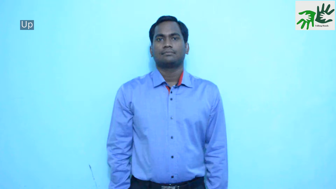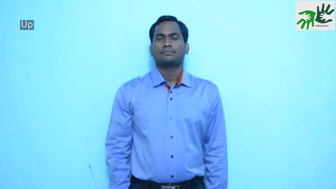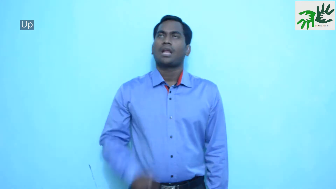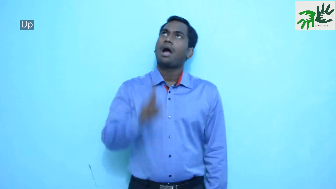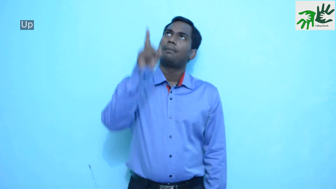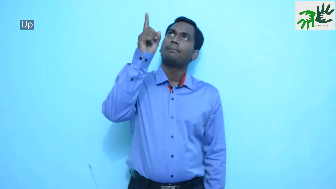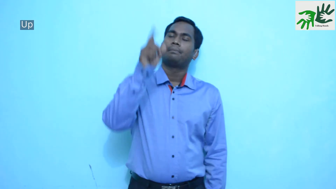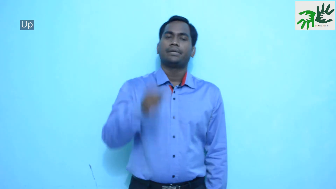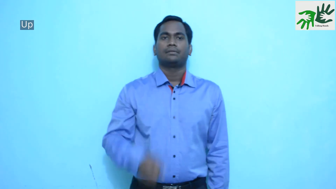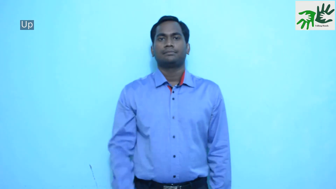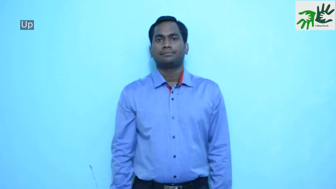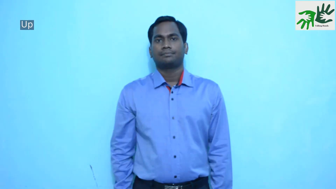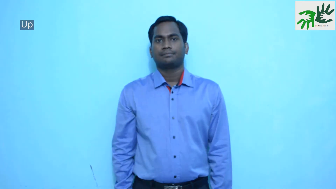Up